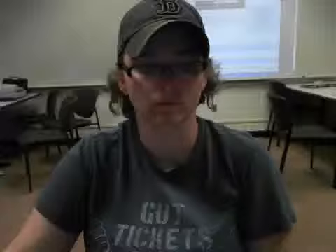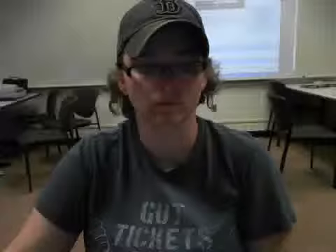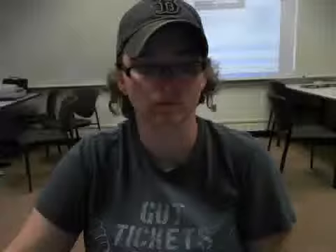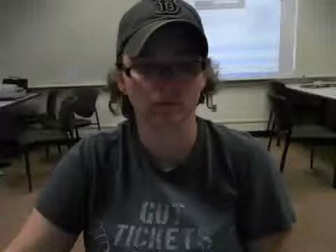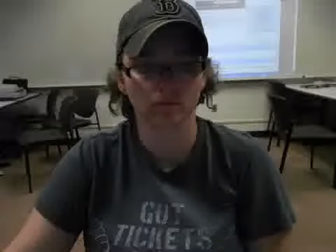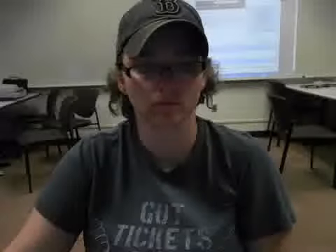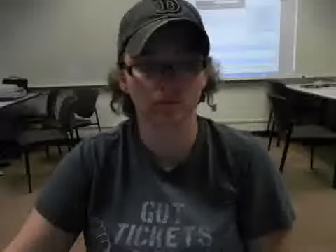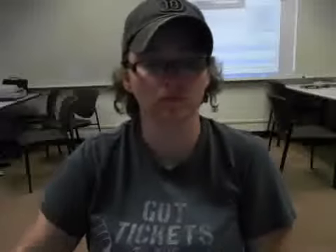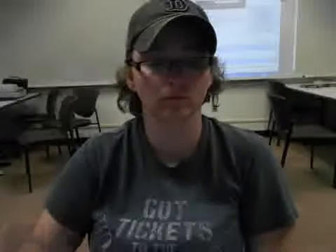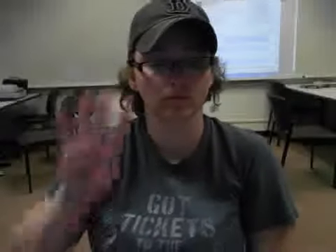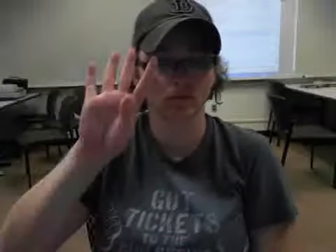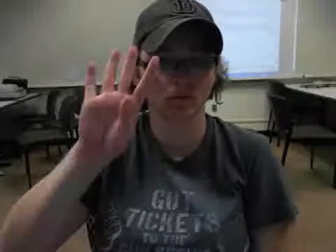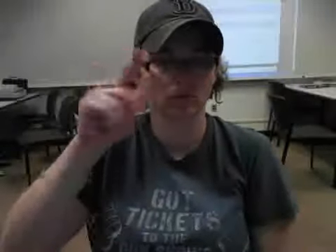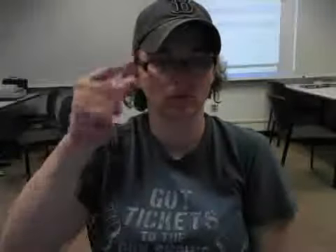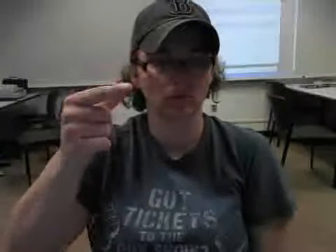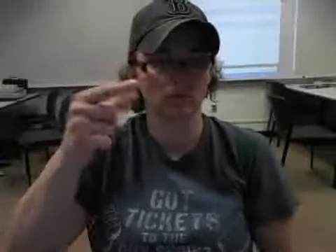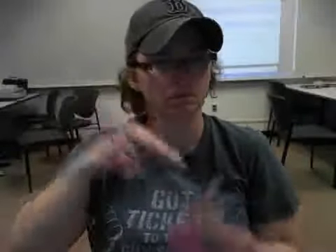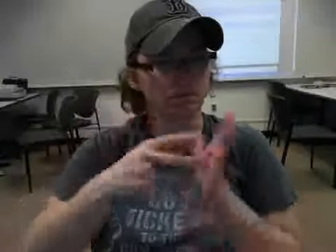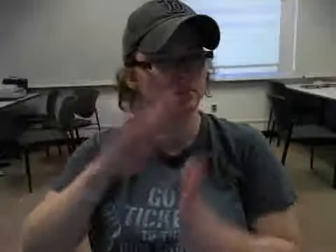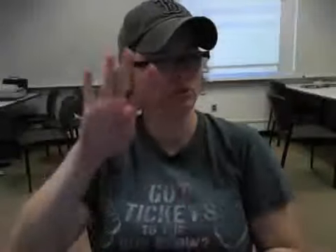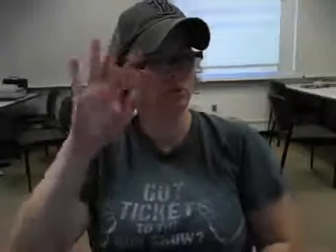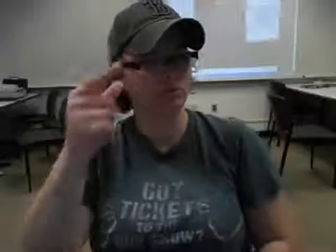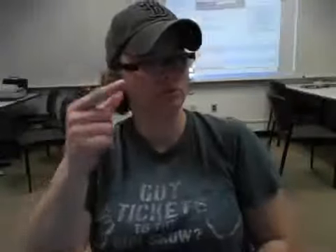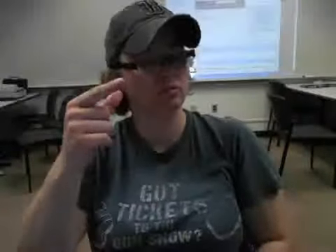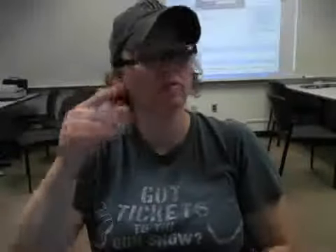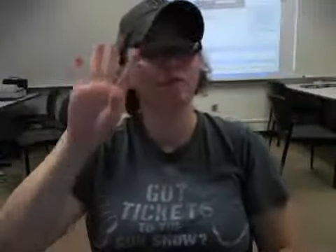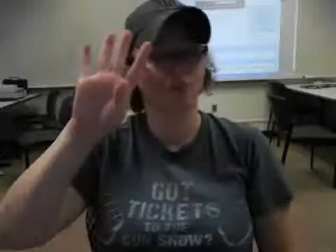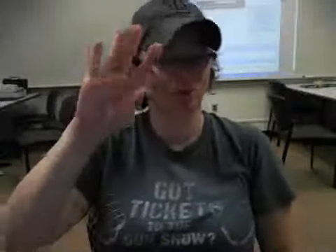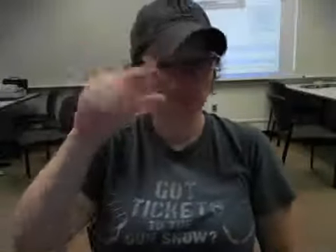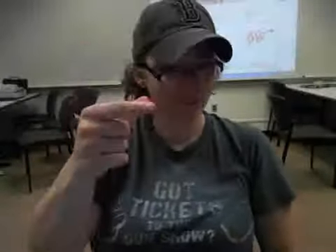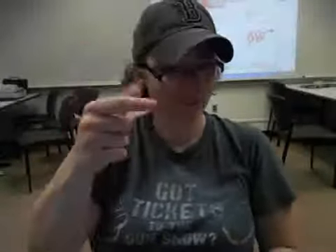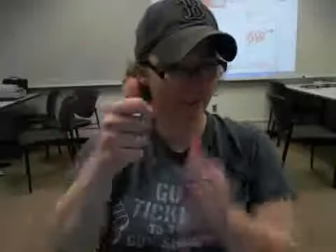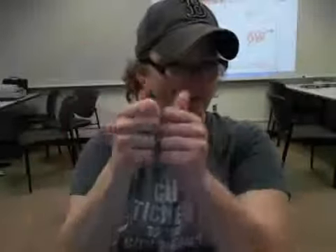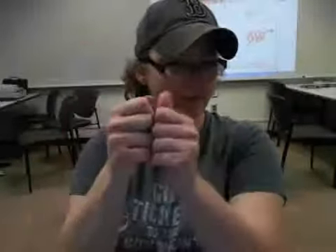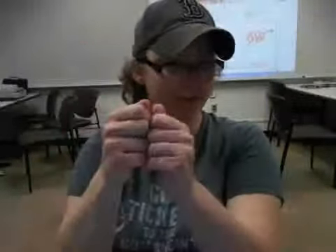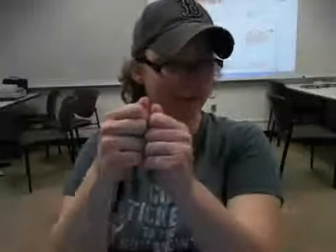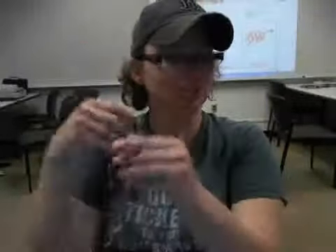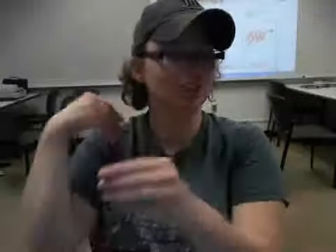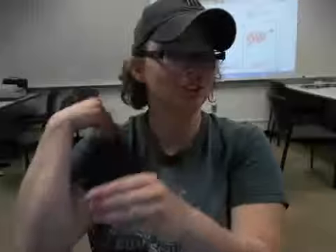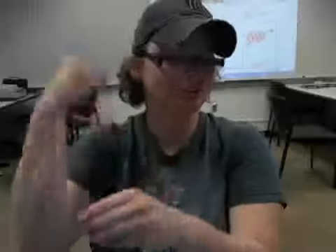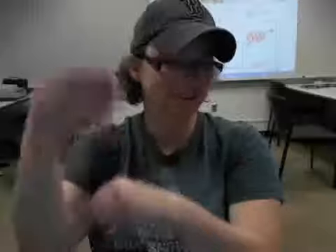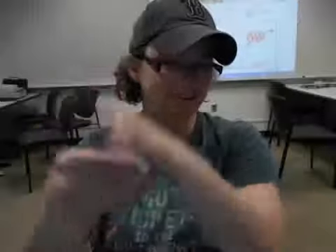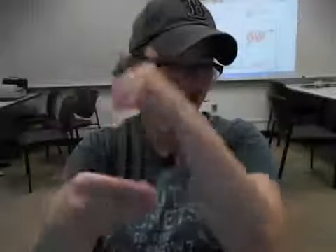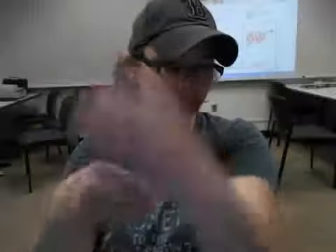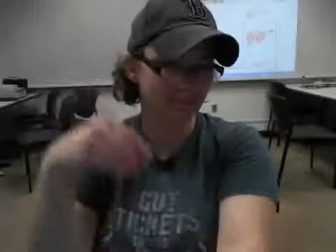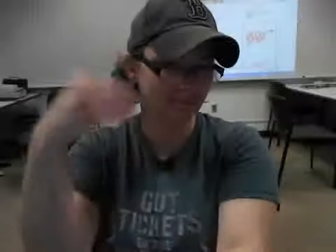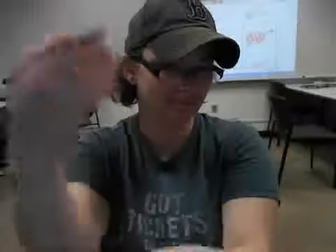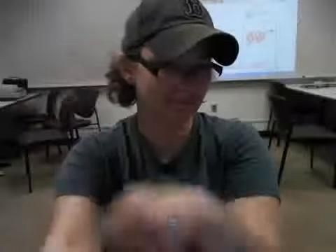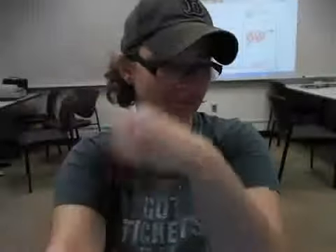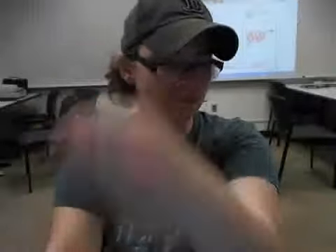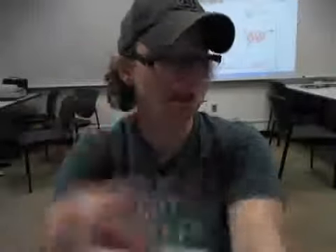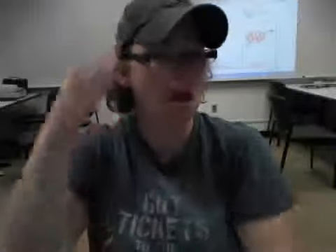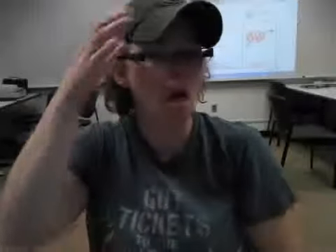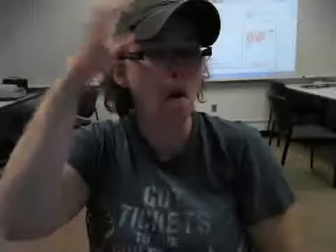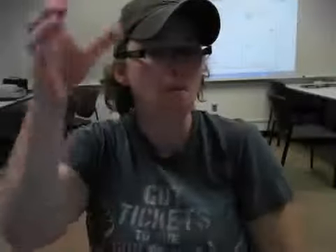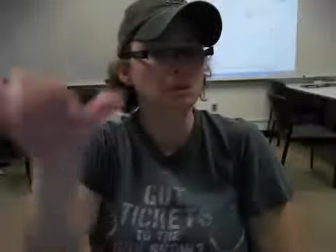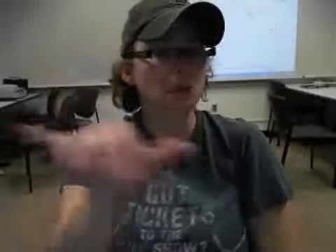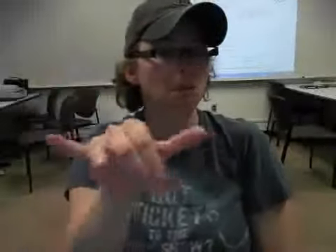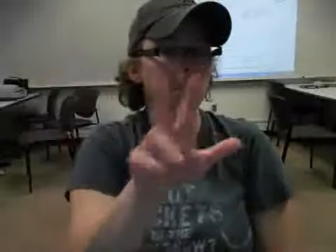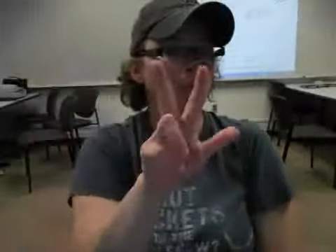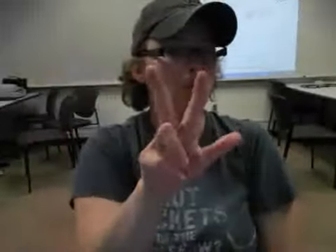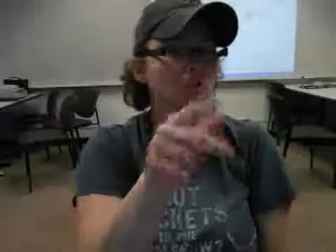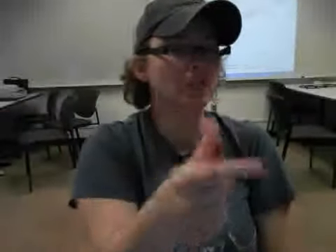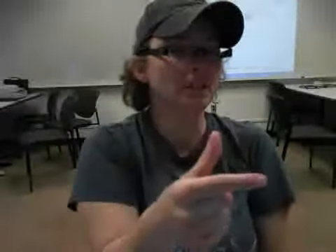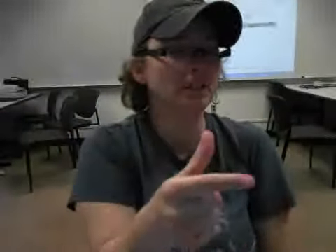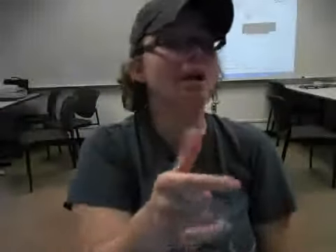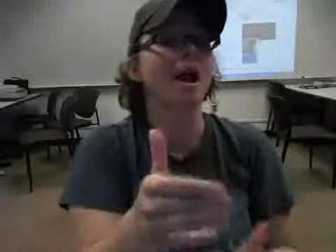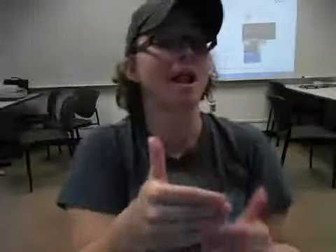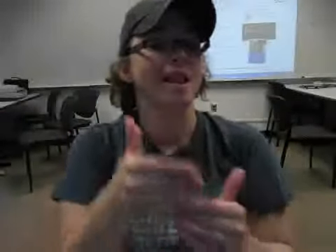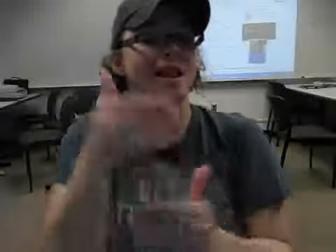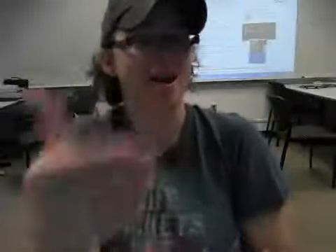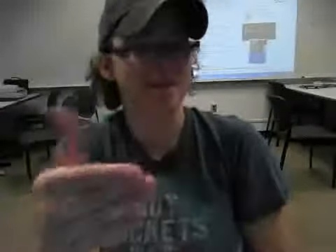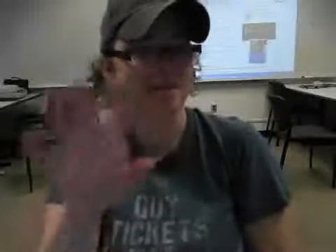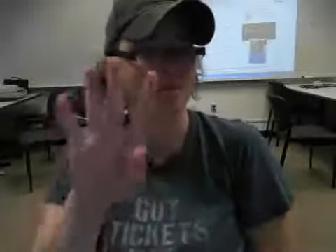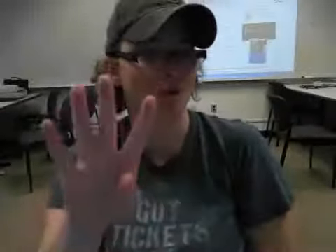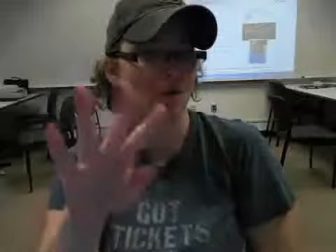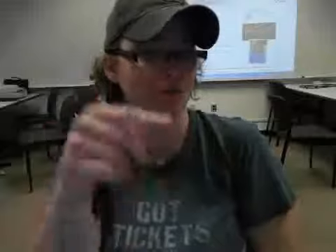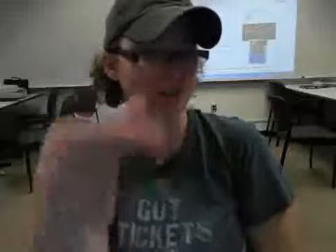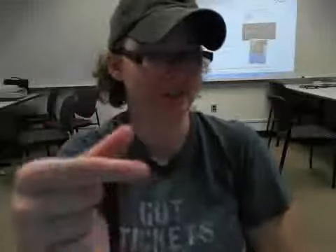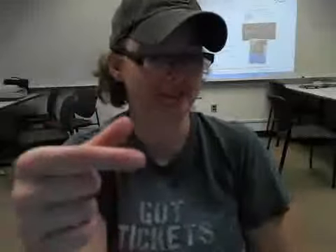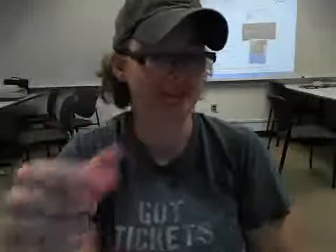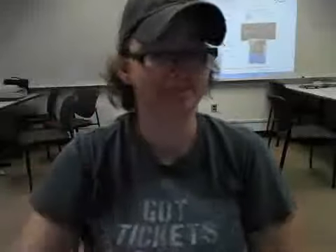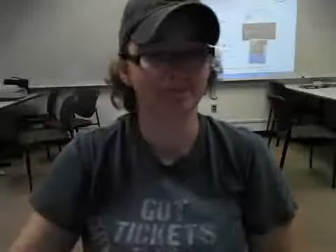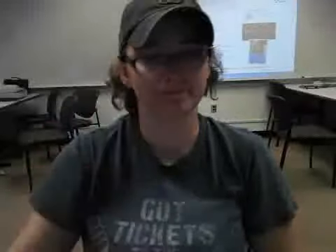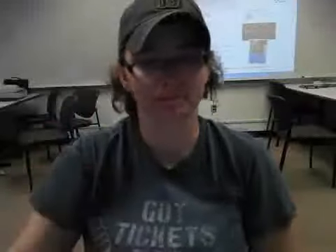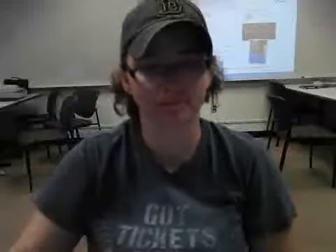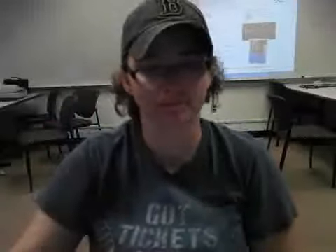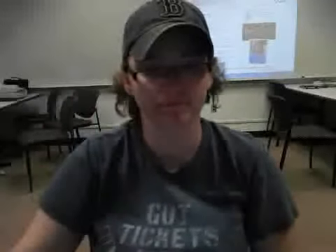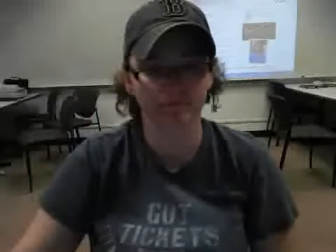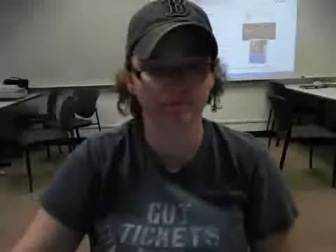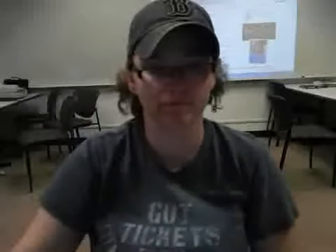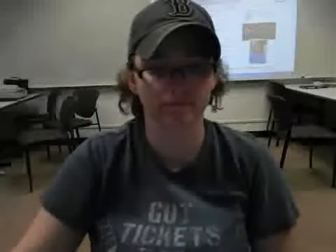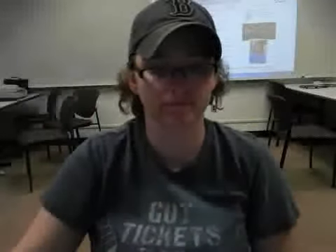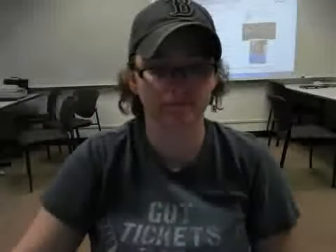4G